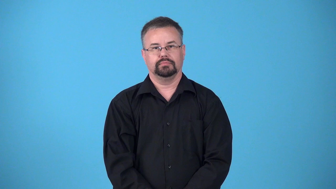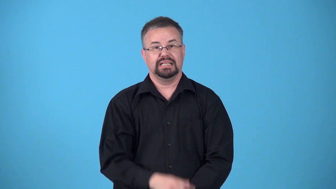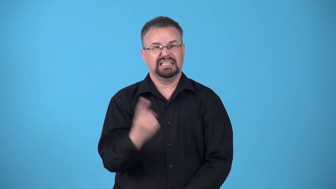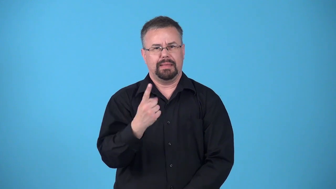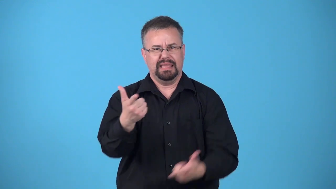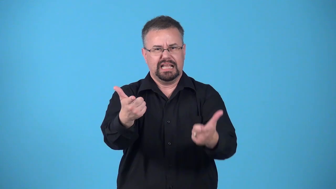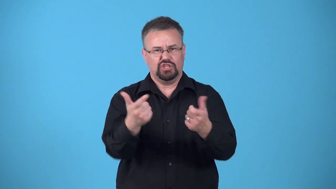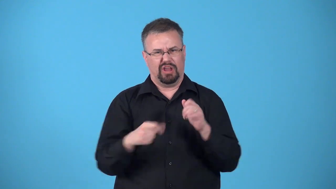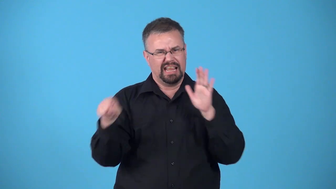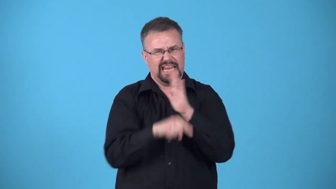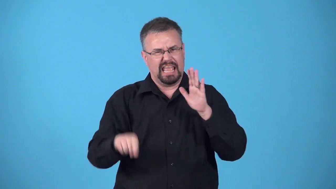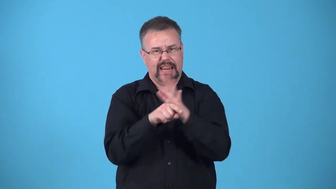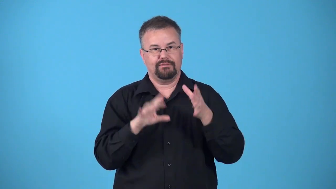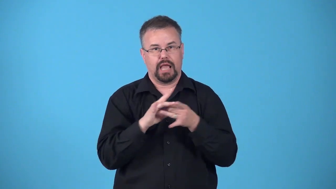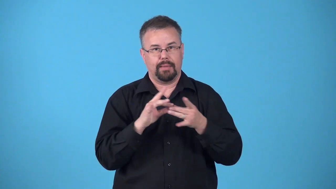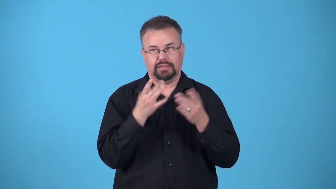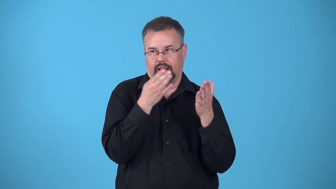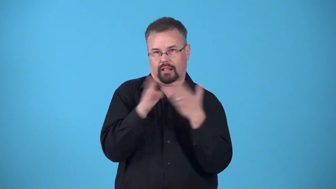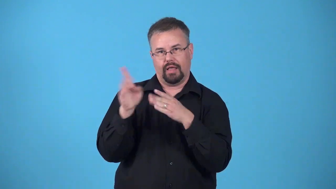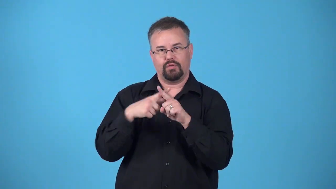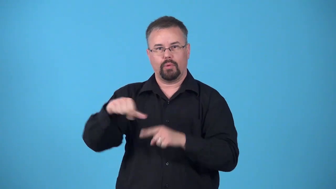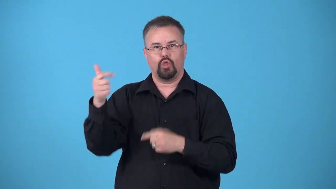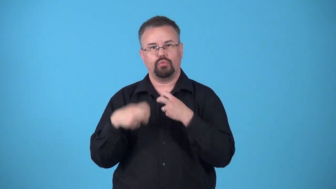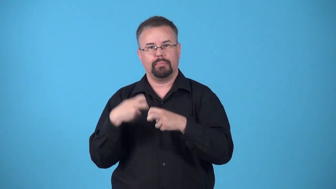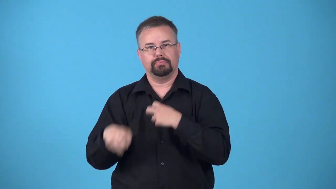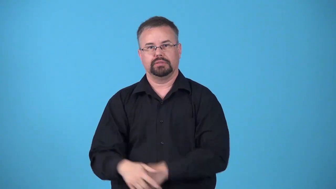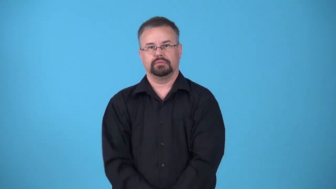lightning rod